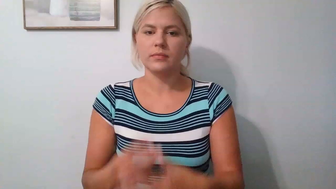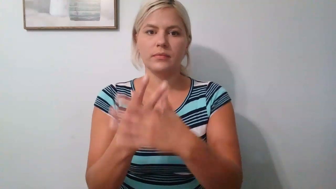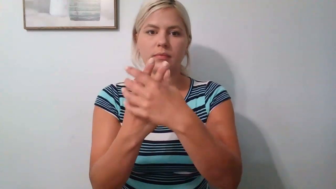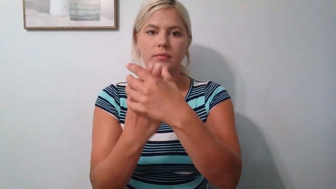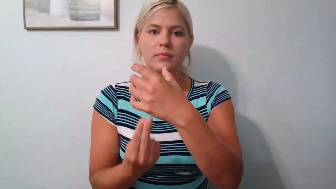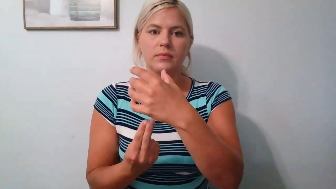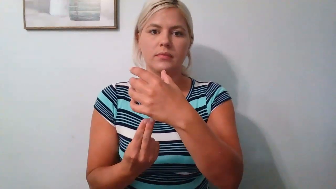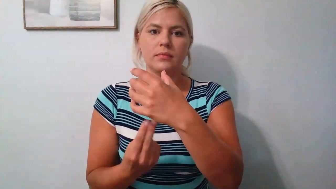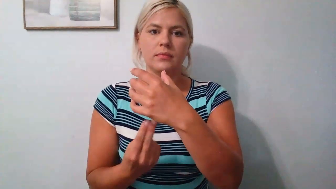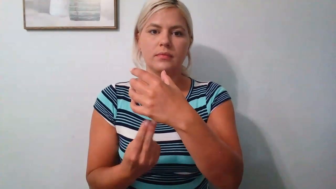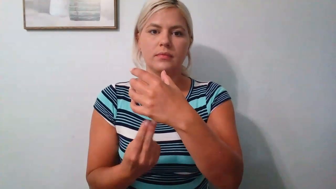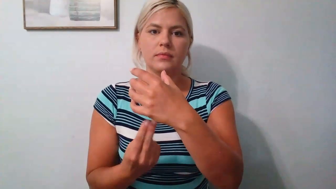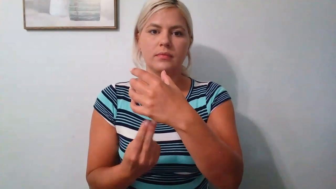BOTH